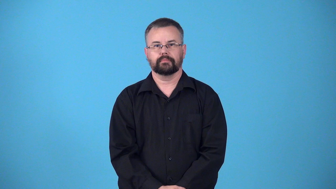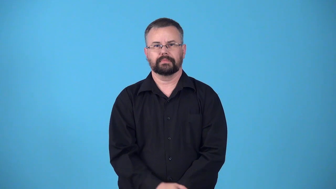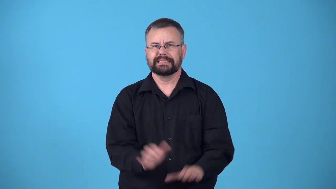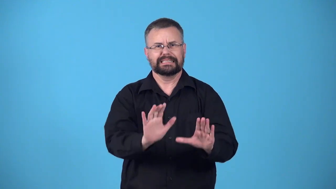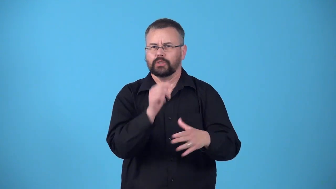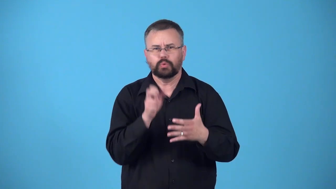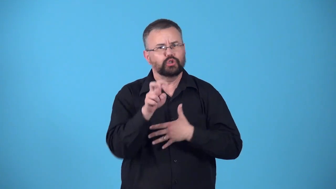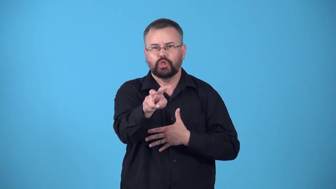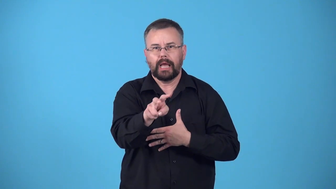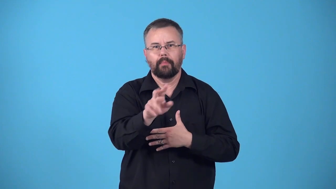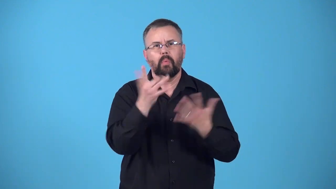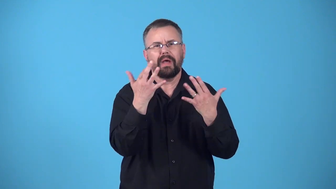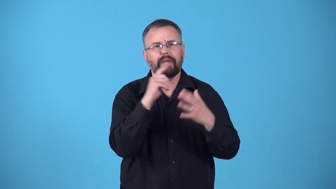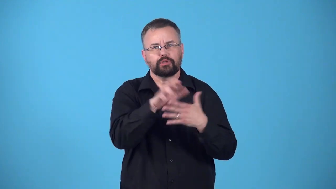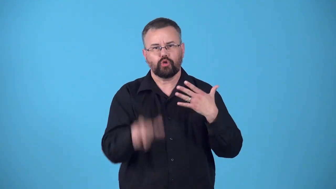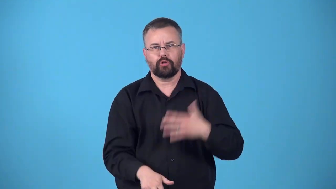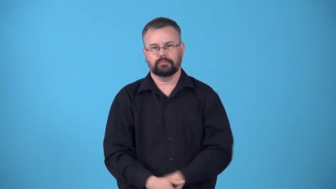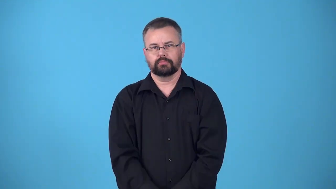don't count your chickens before they're hatched